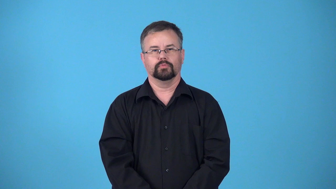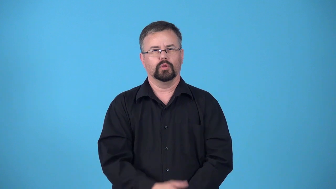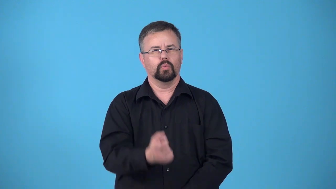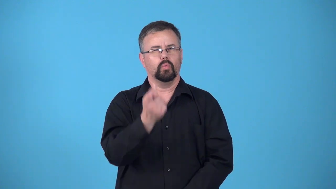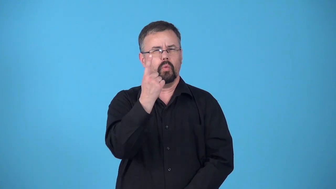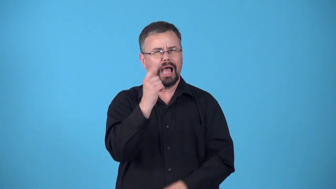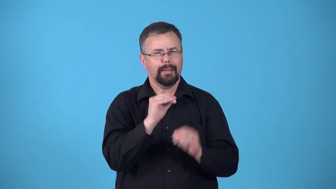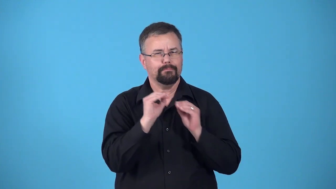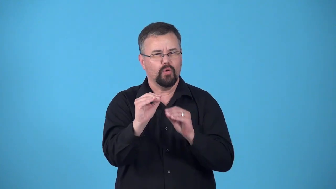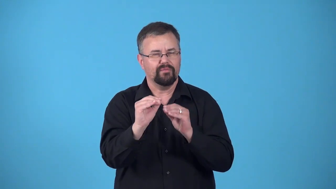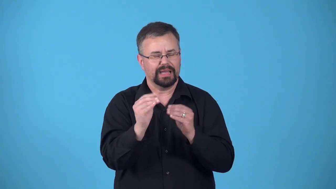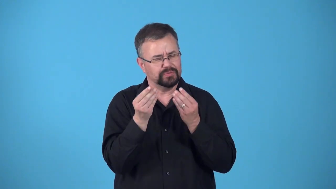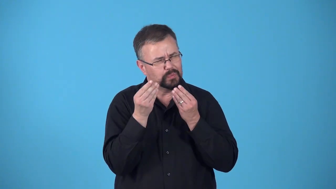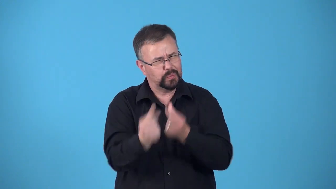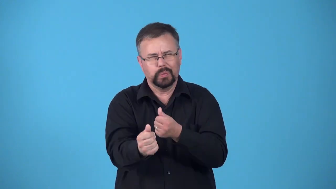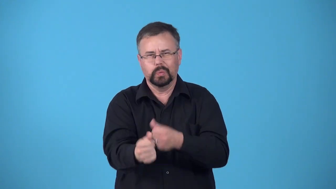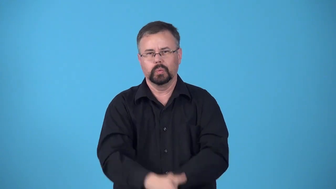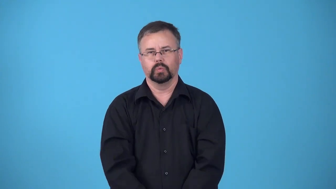cleanly